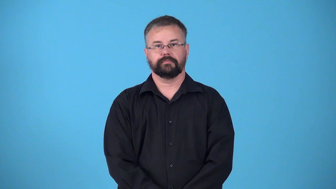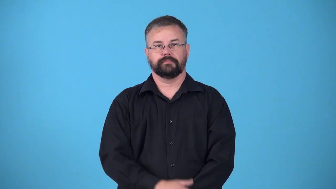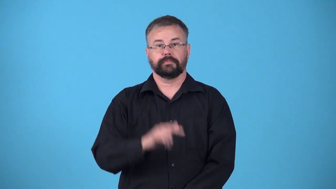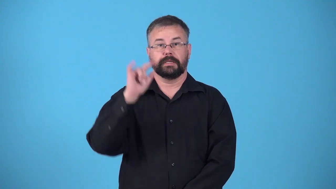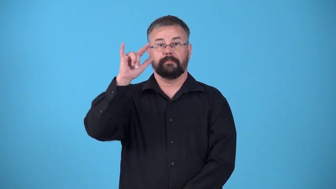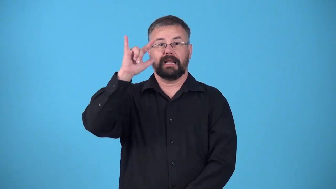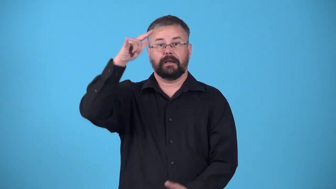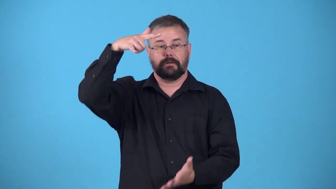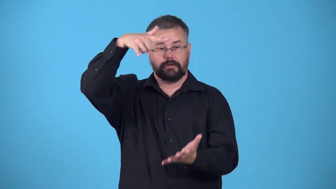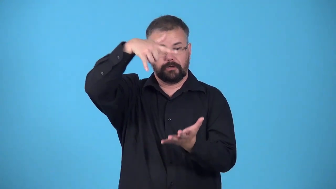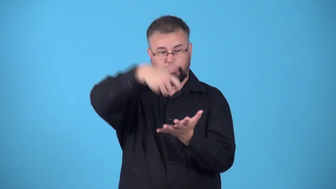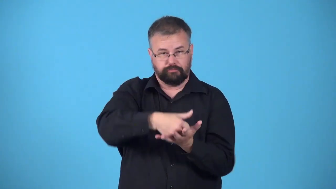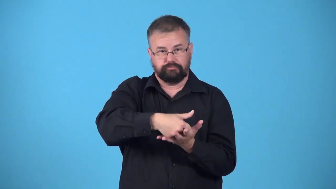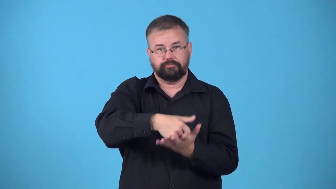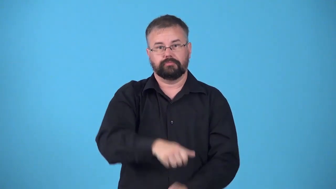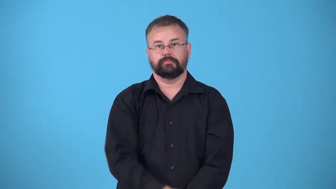down